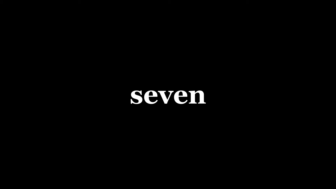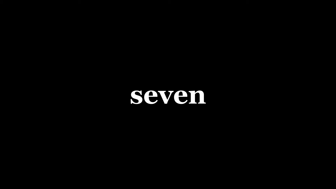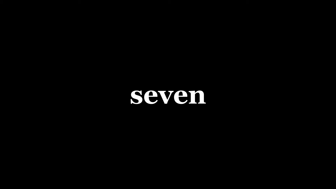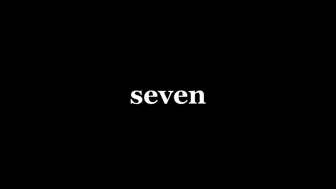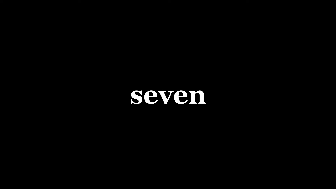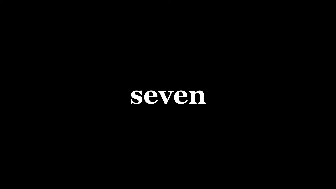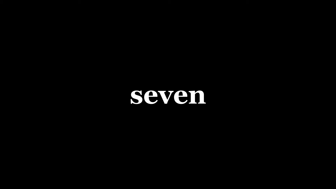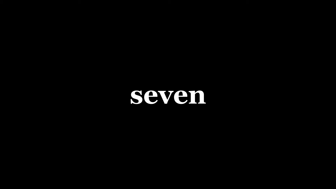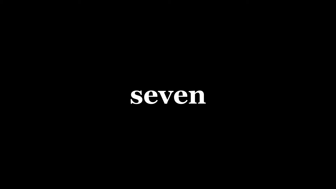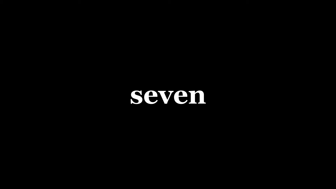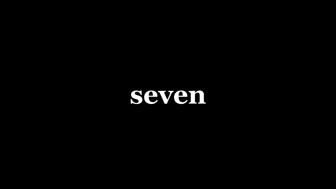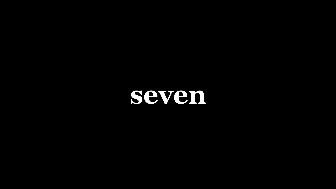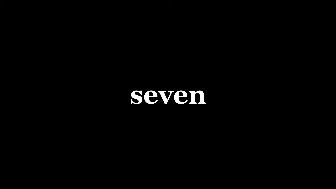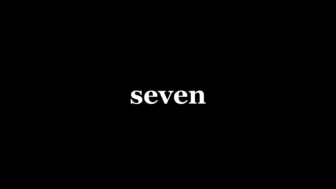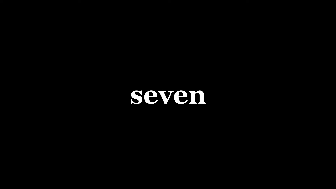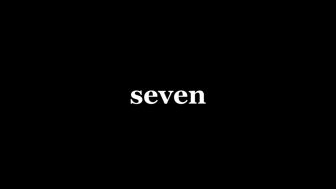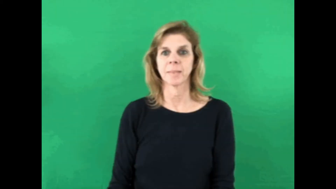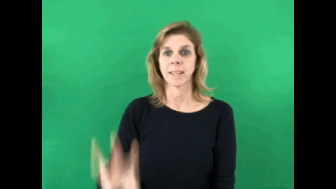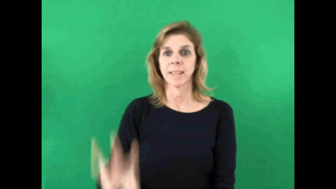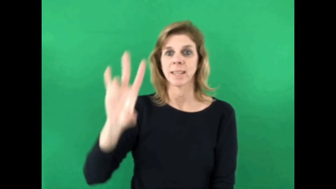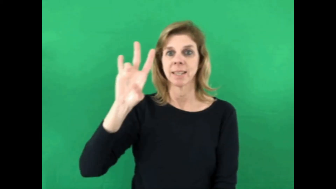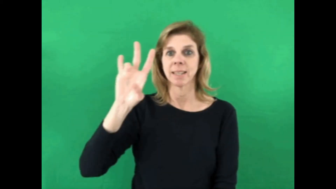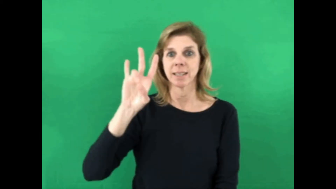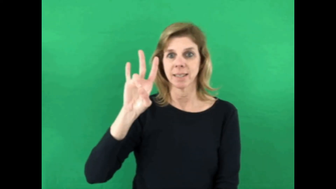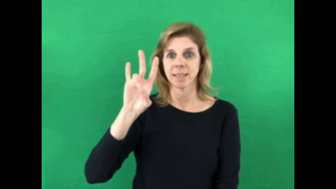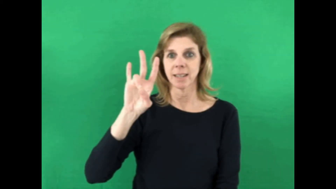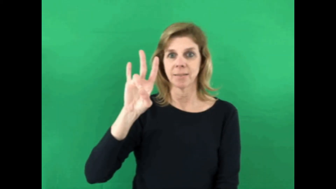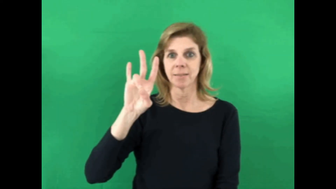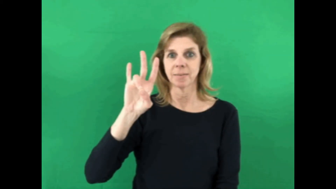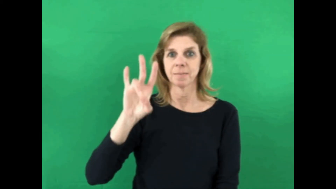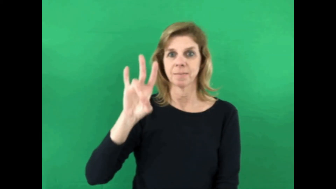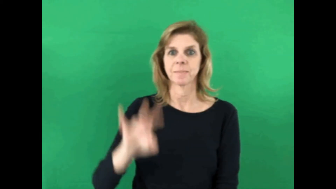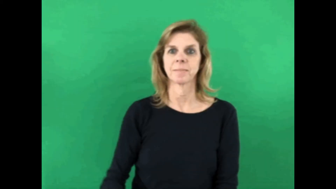Seven